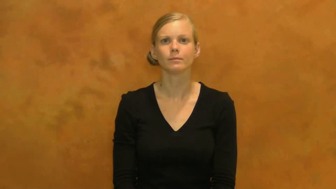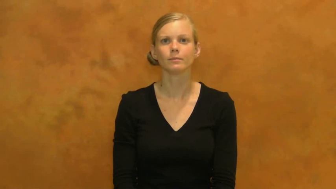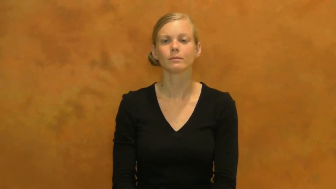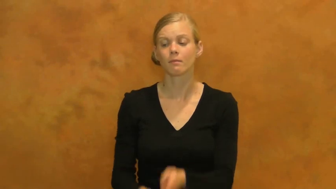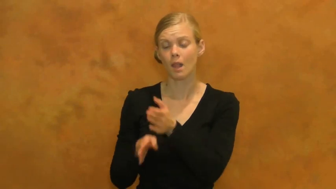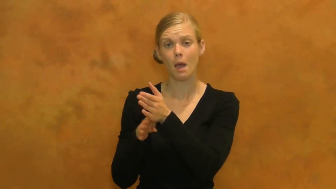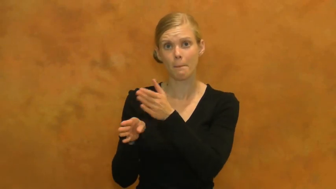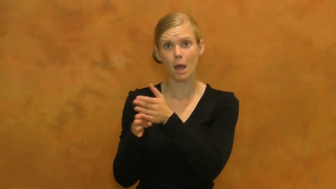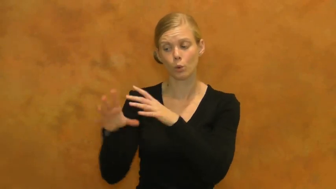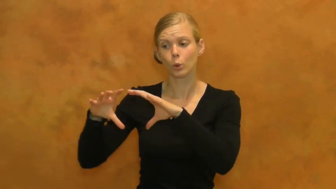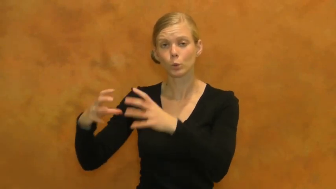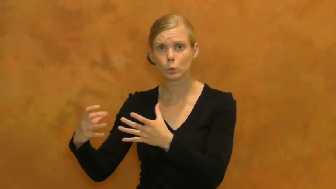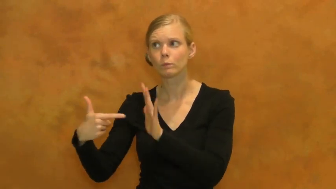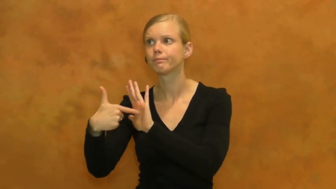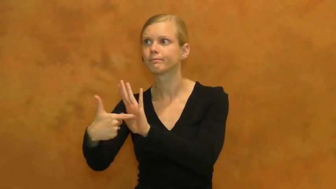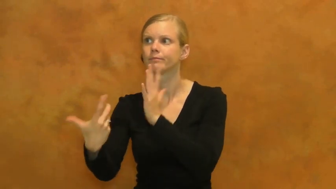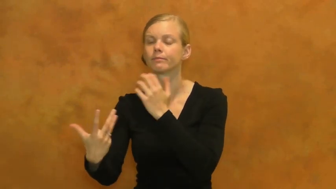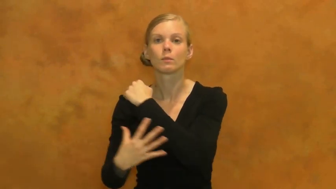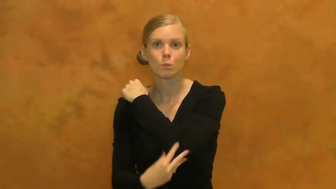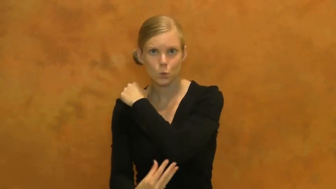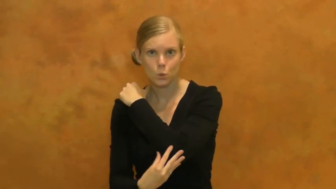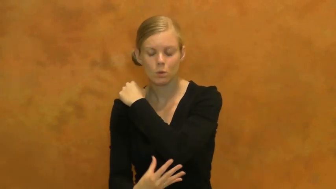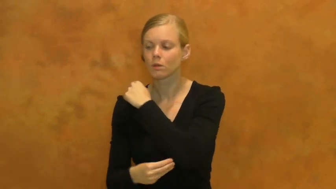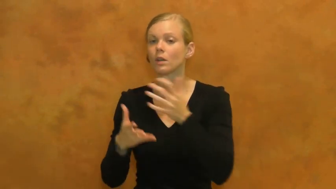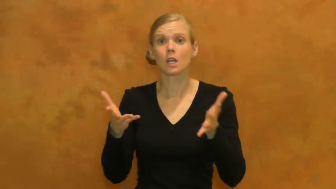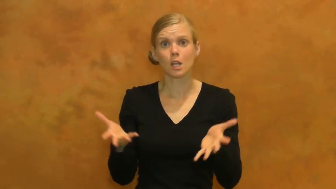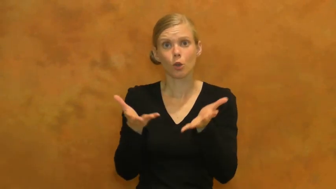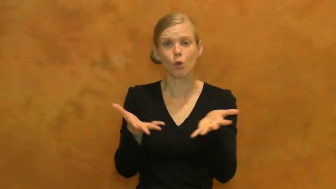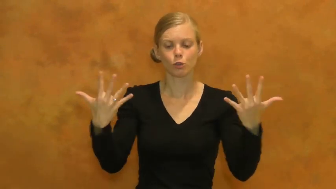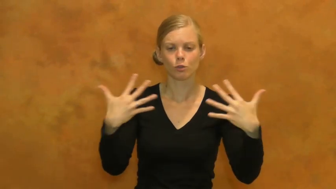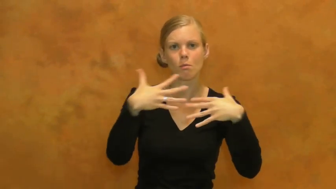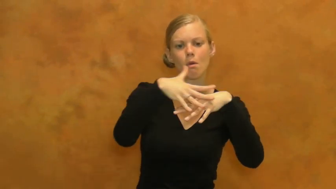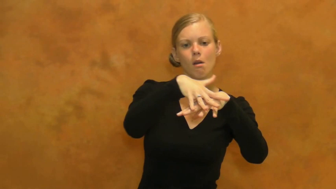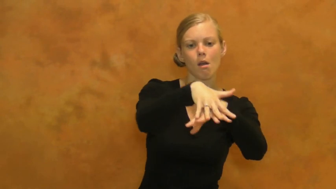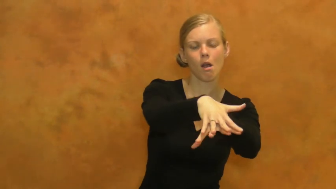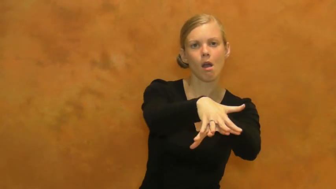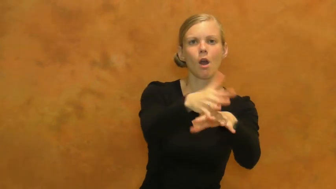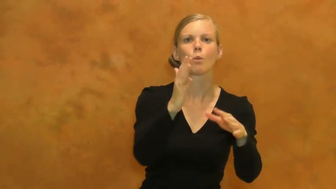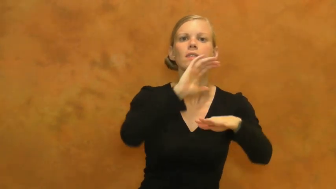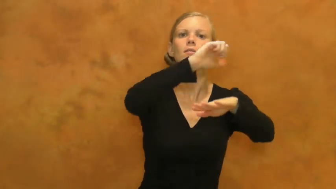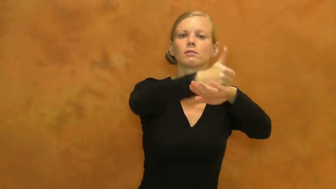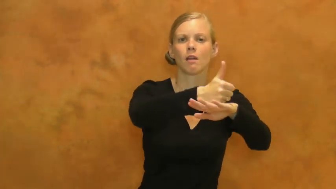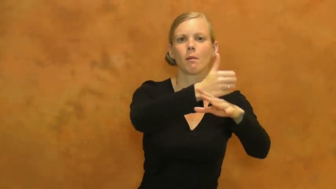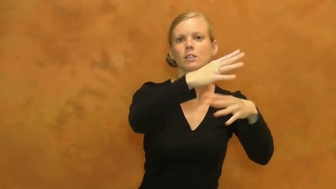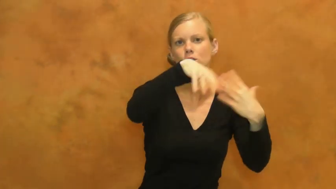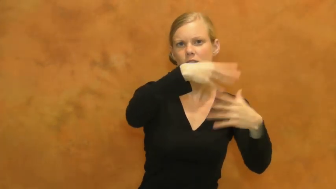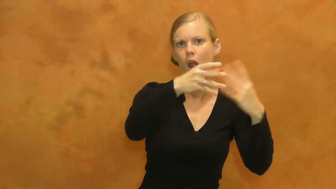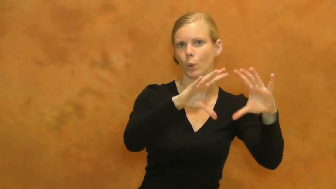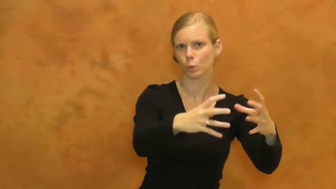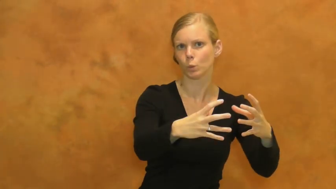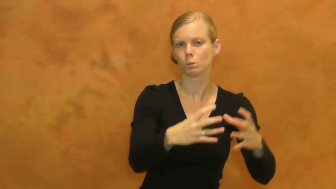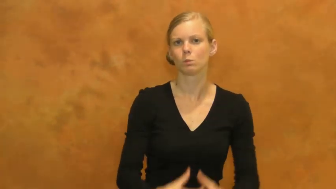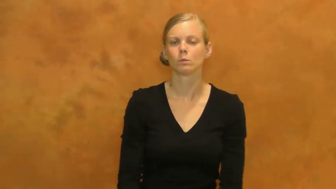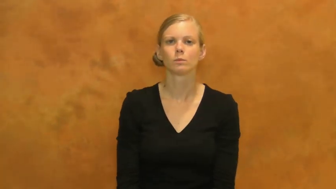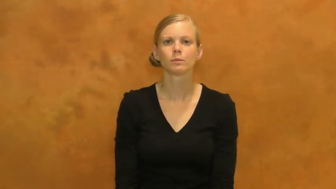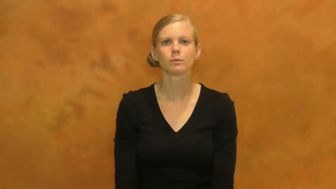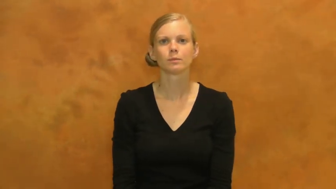social integration